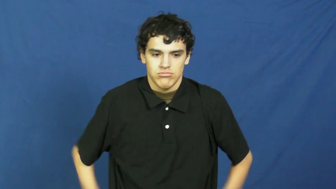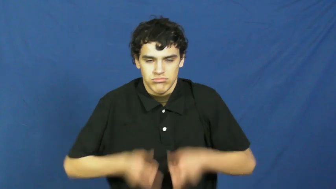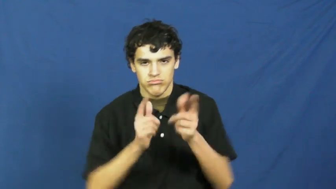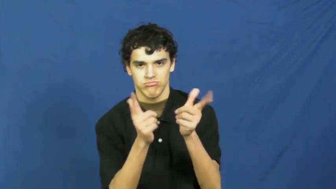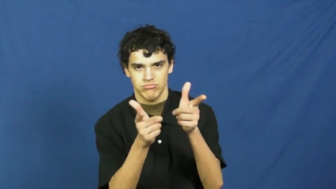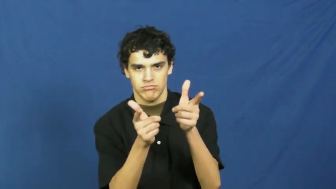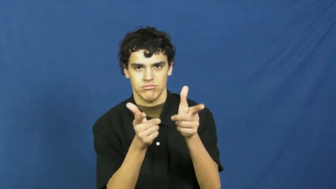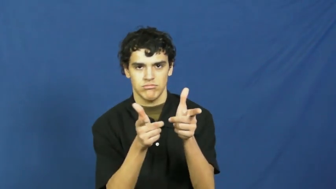"knock off","knock over","hold up"